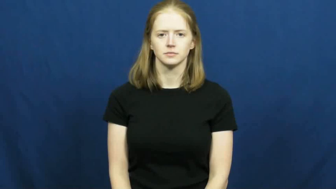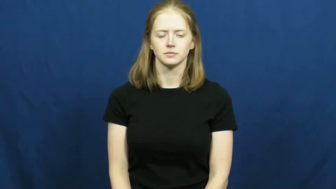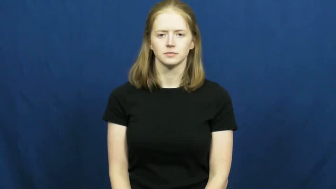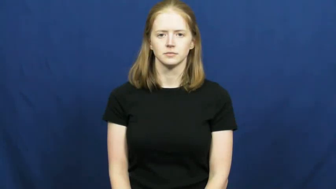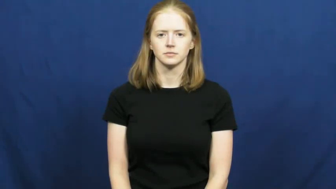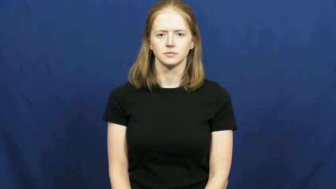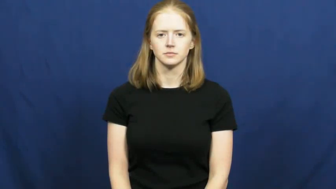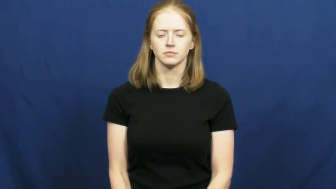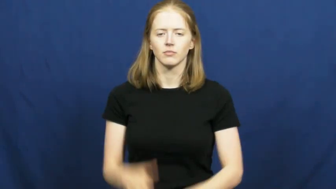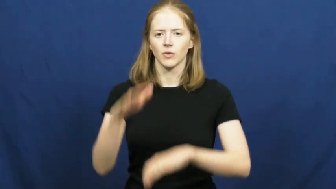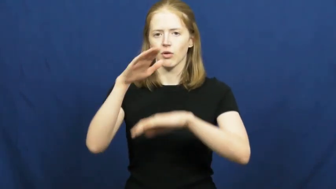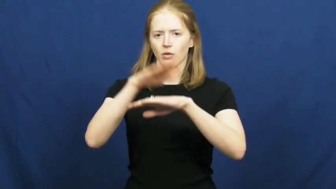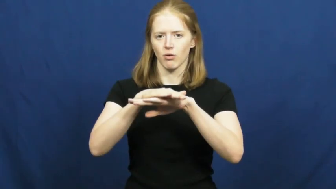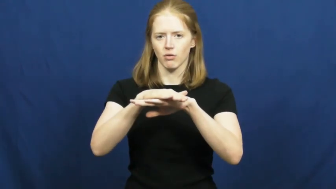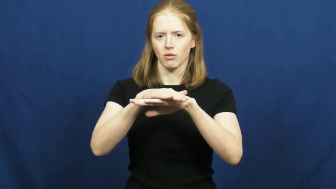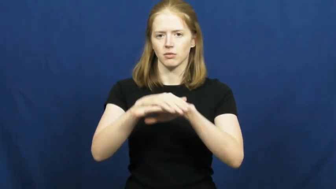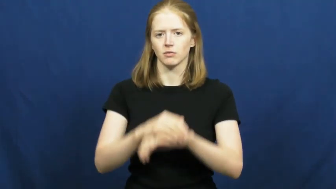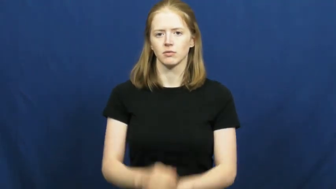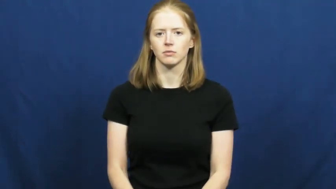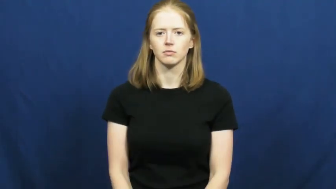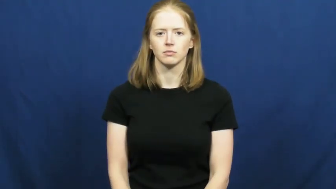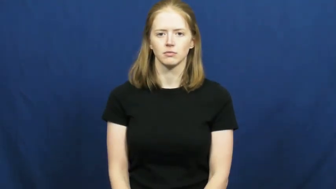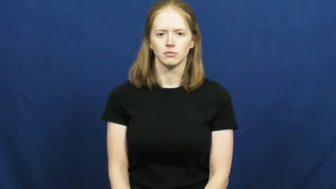onto,upon